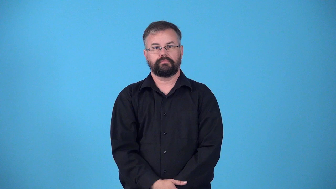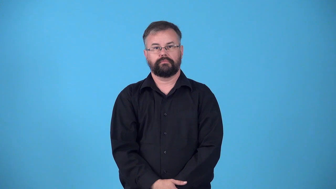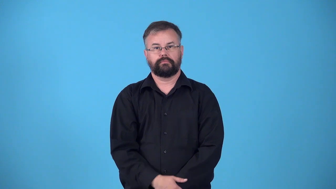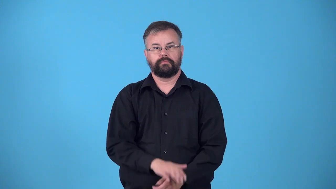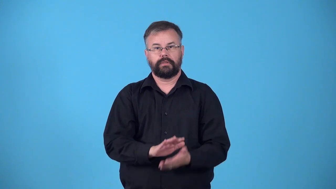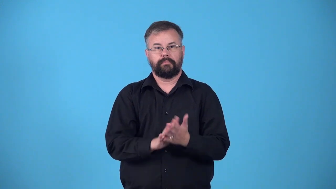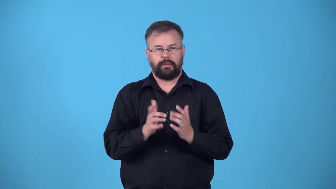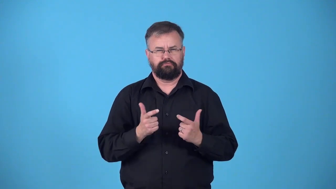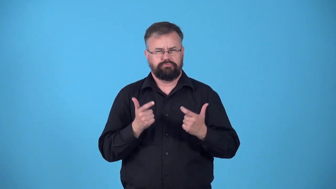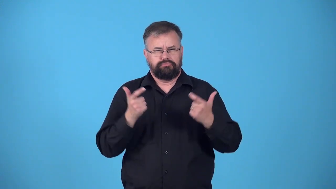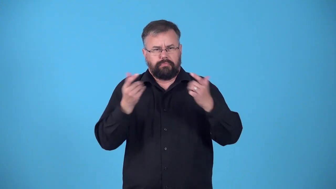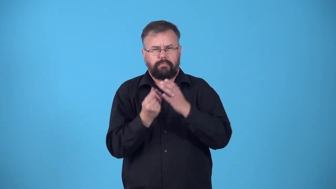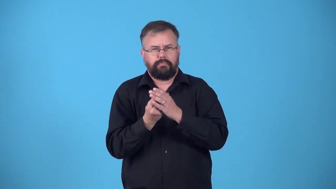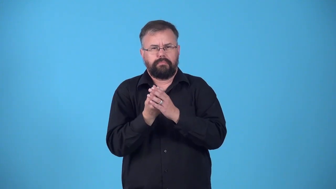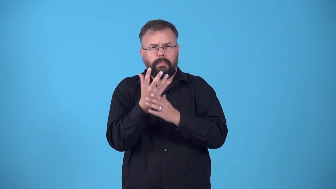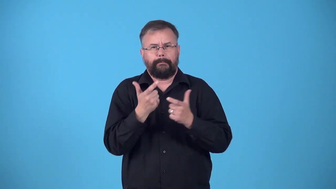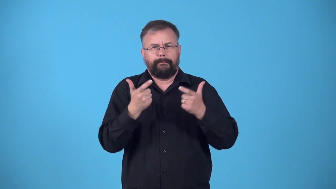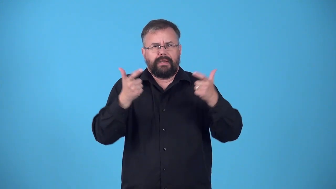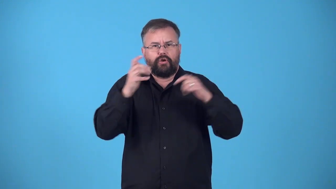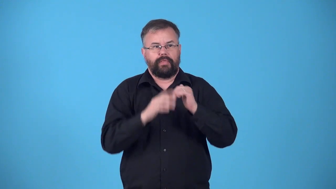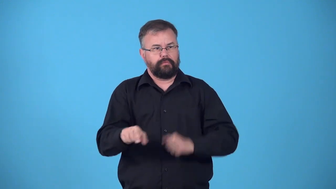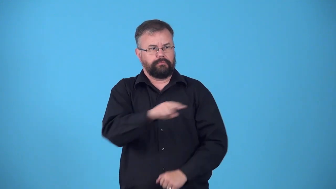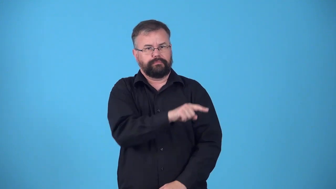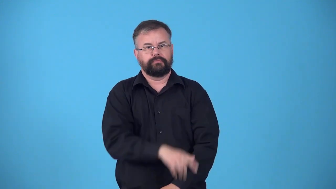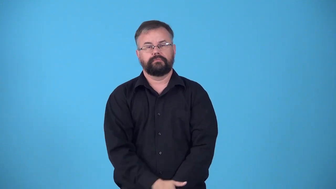outstrip,overgrow